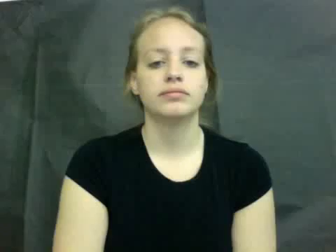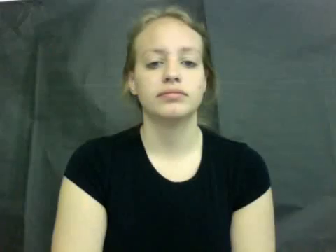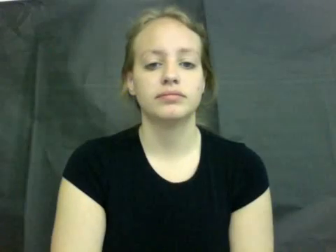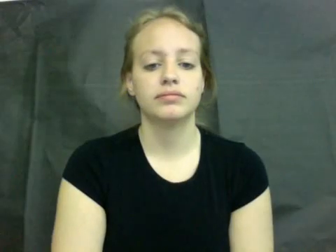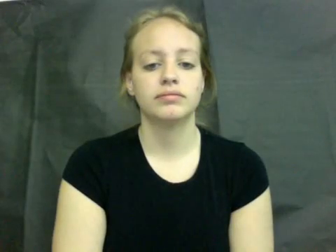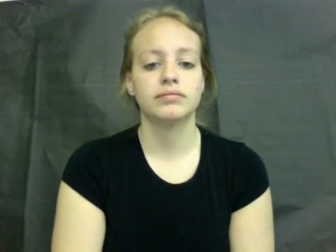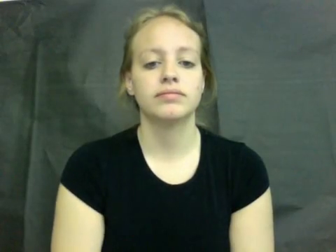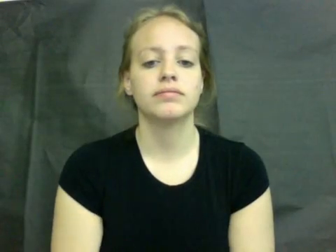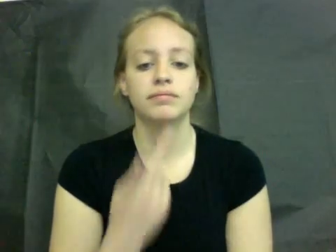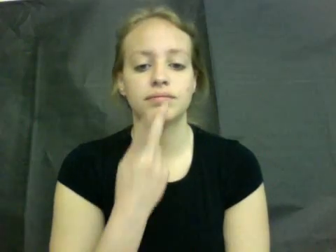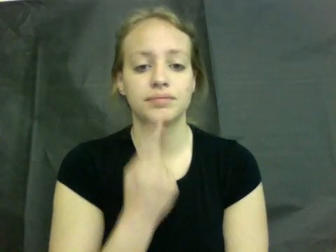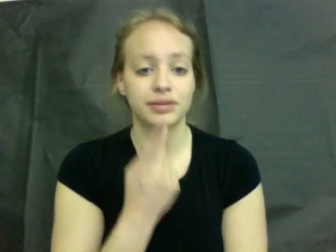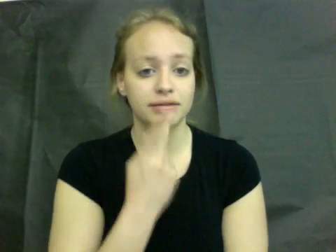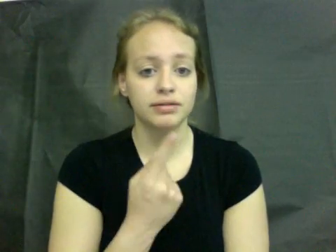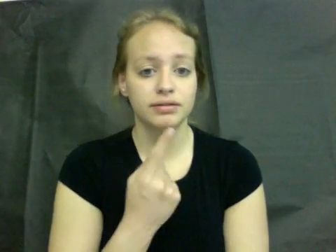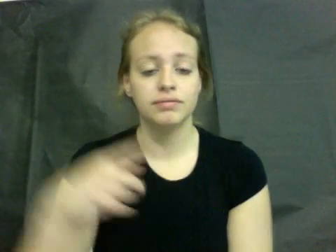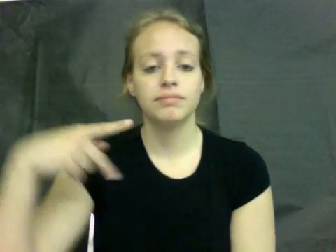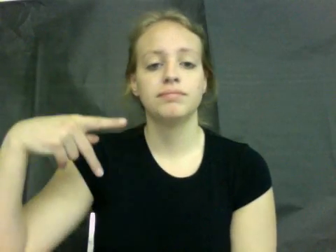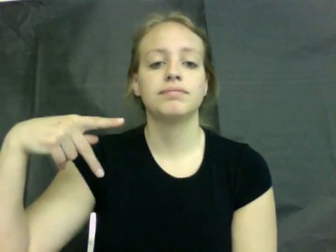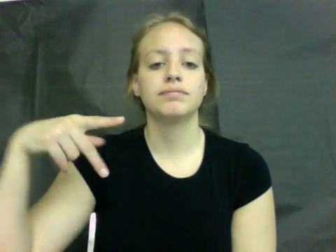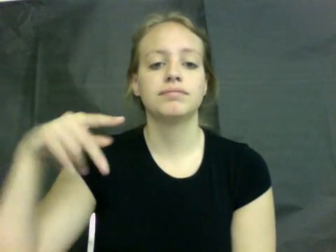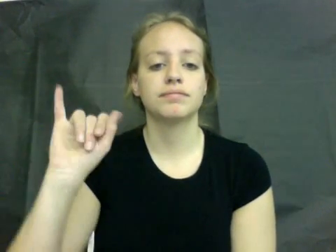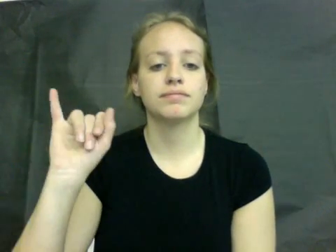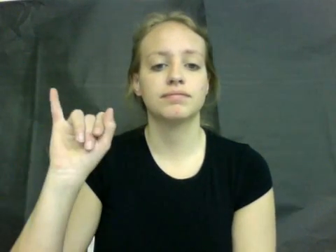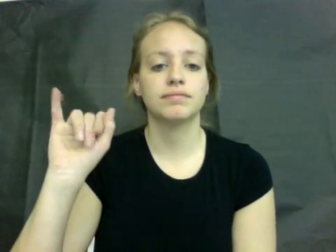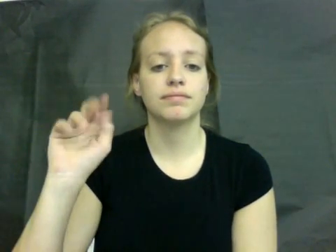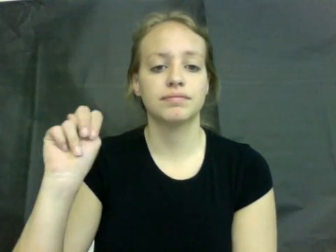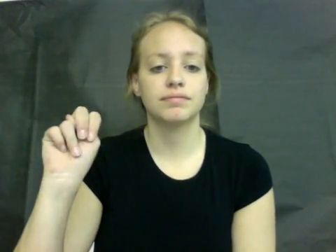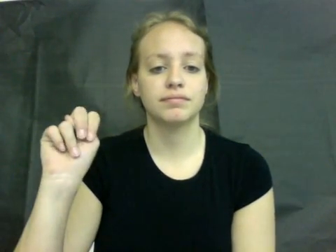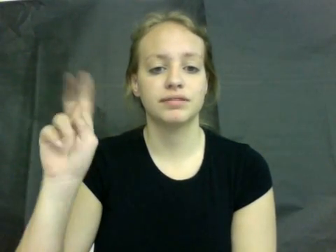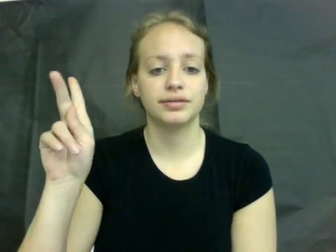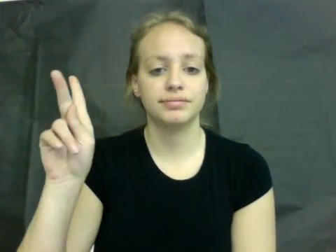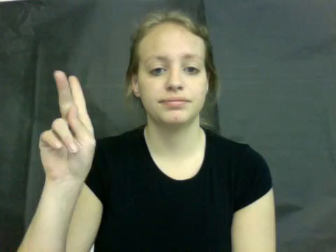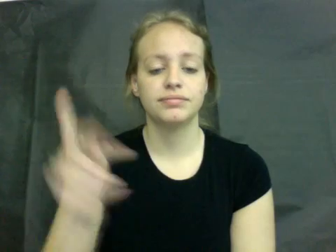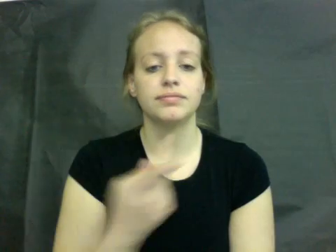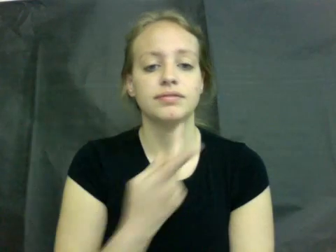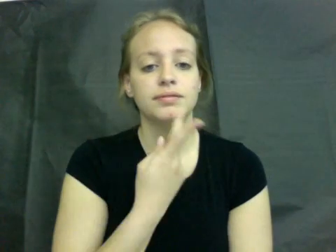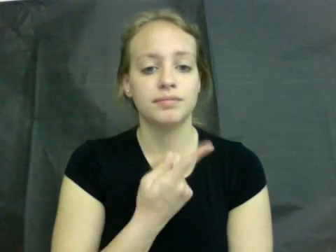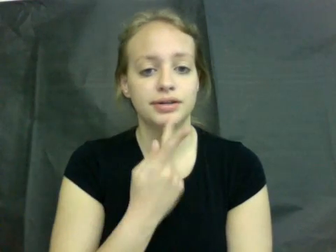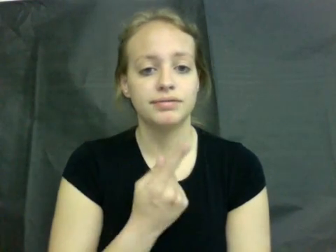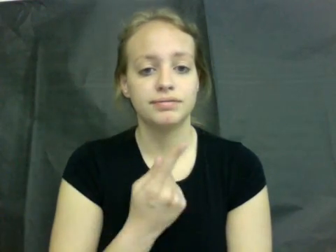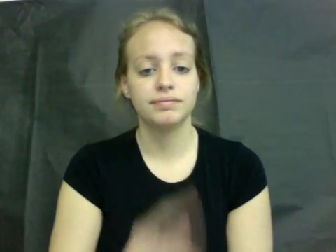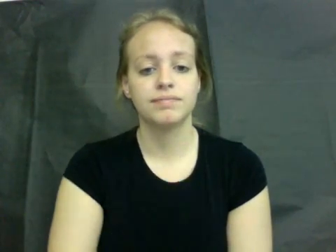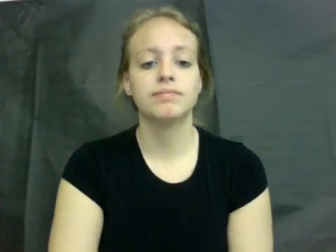pink